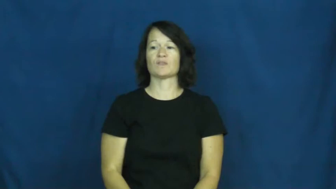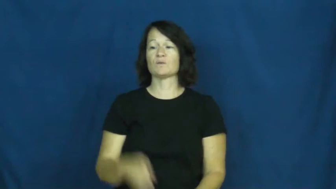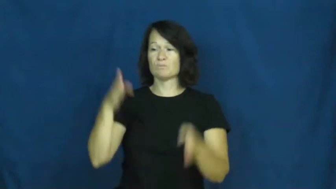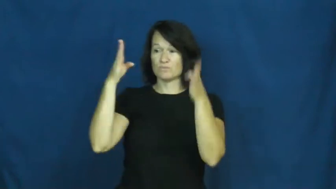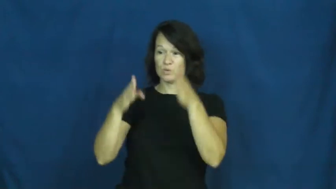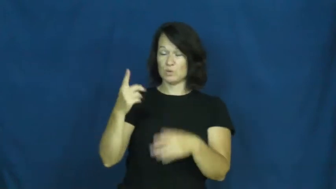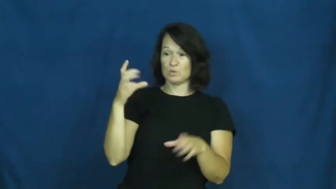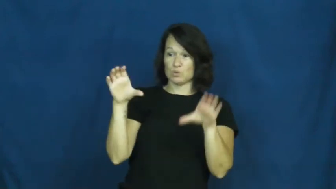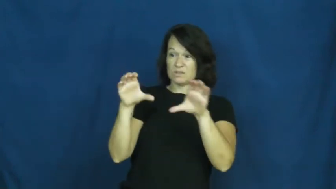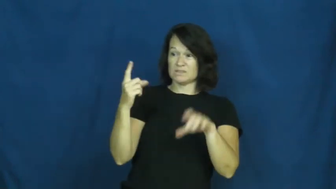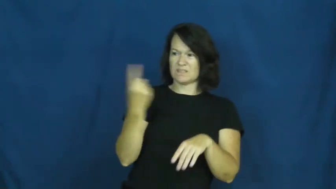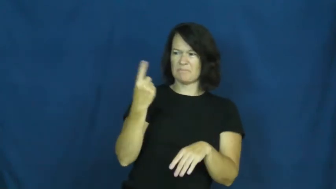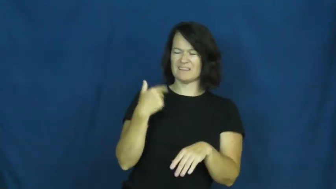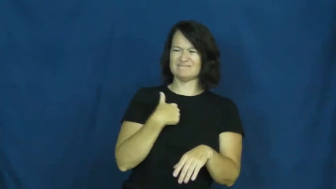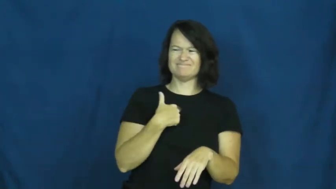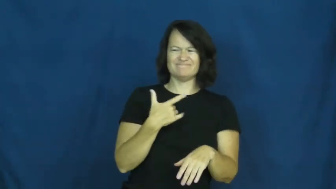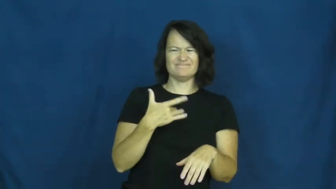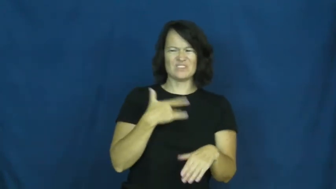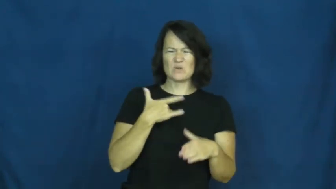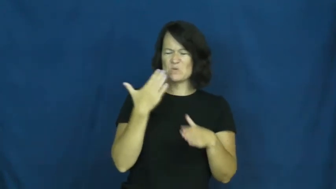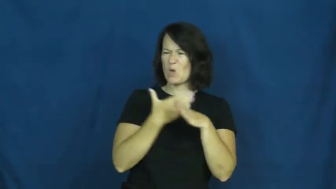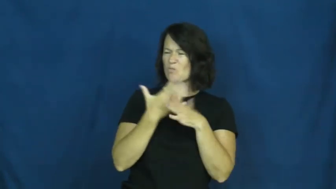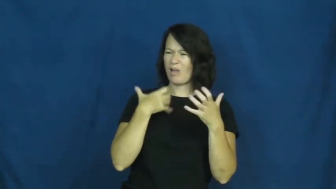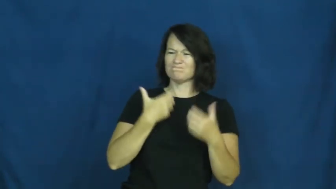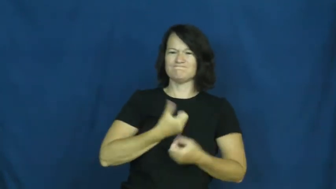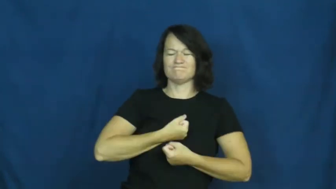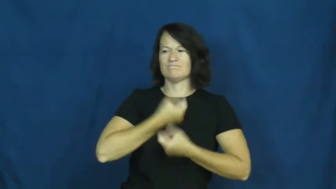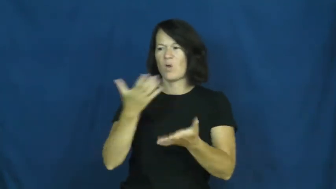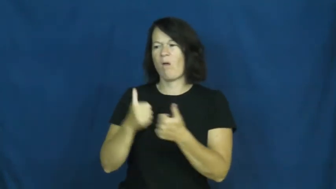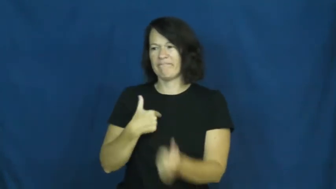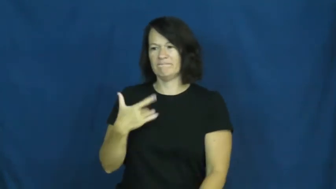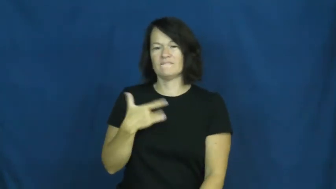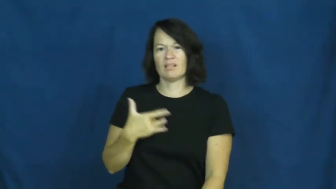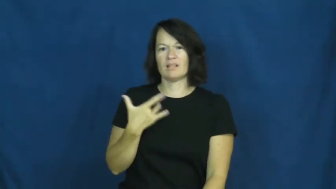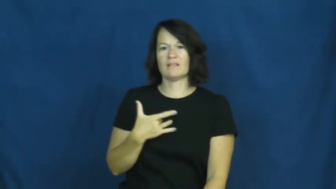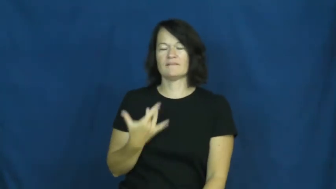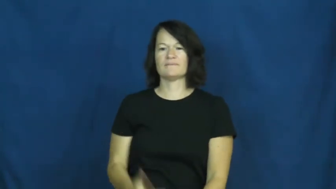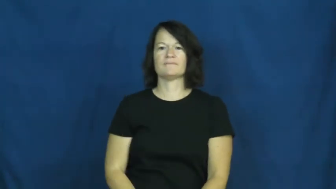bone to pick